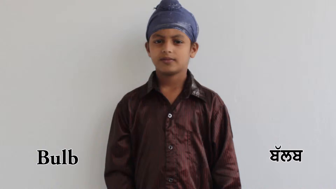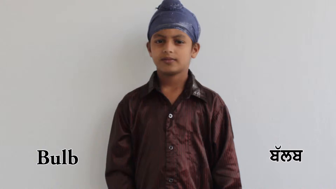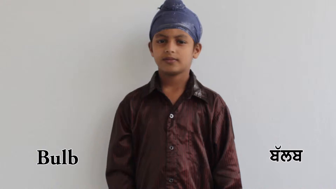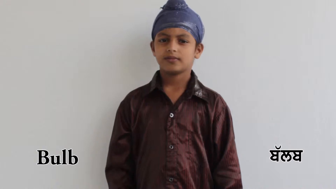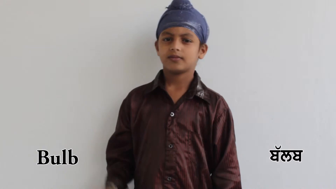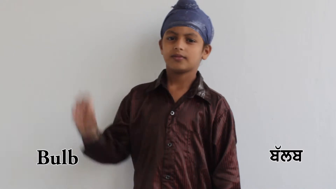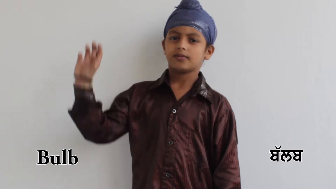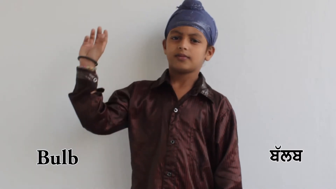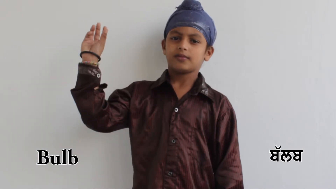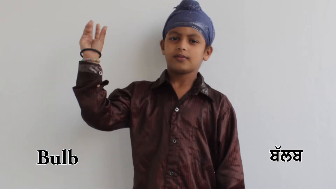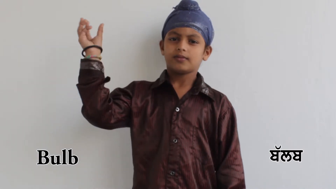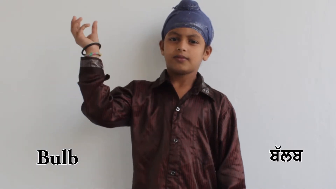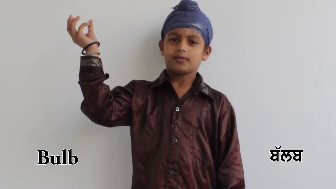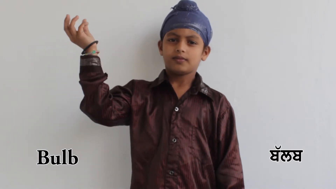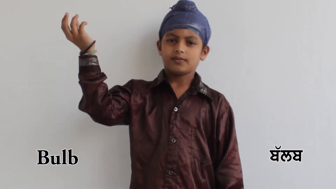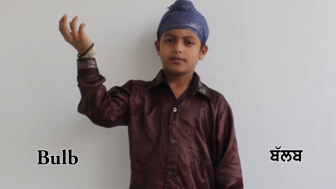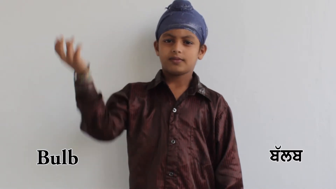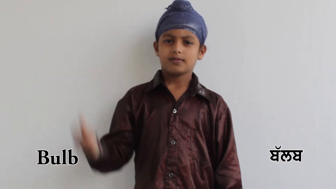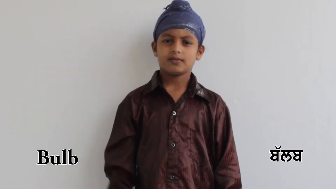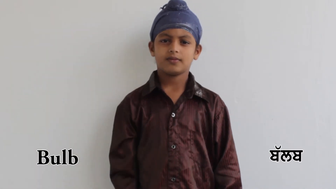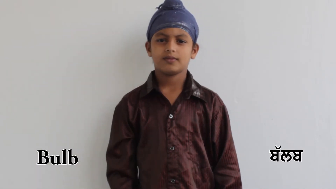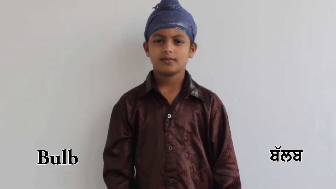Bulb